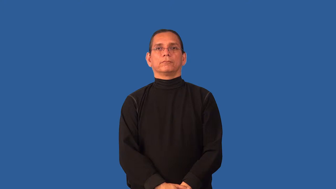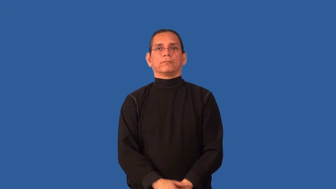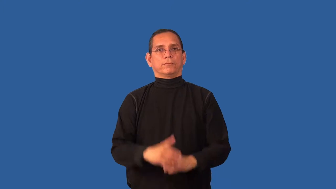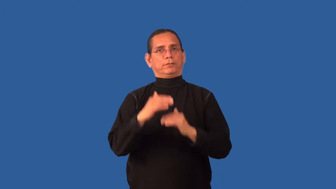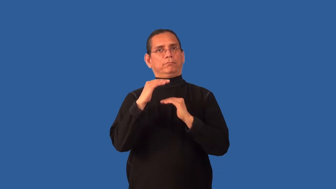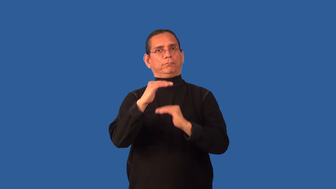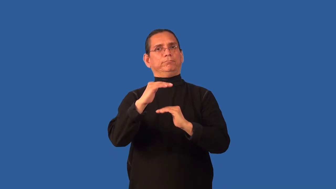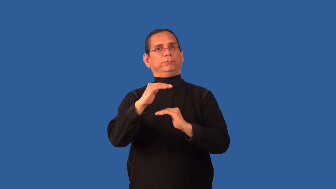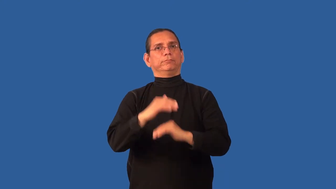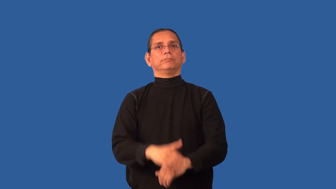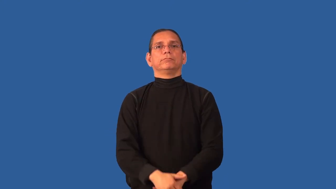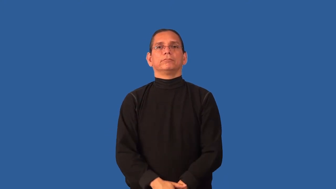qualifiy-limit